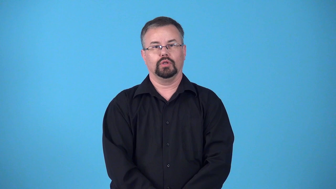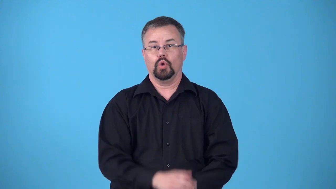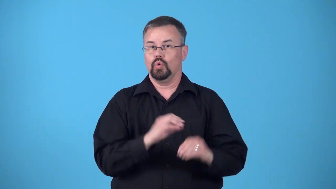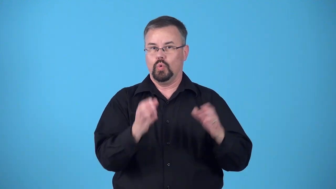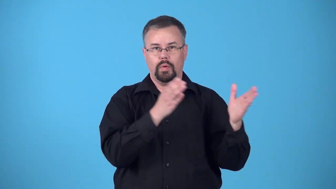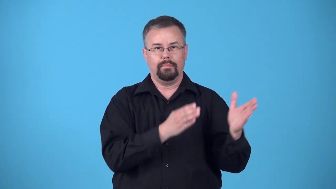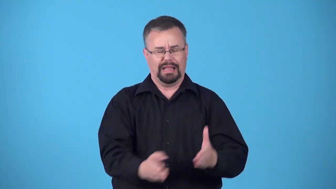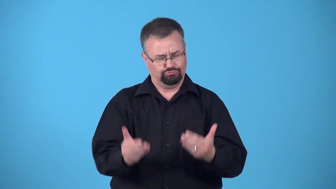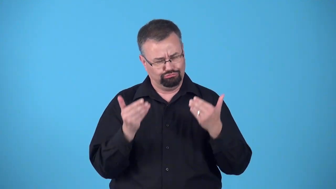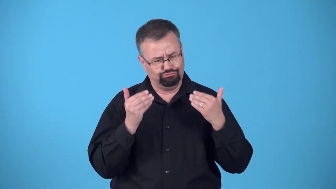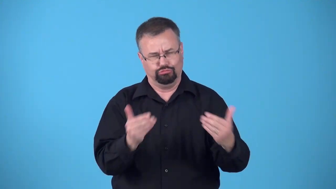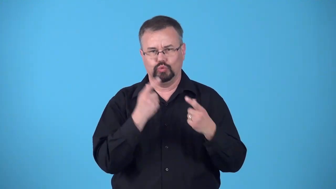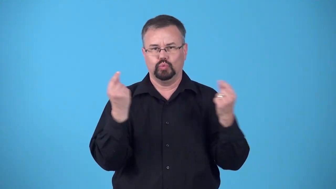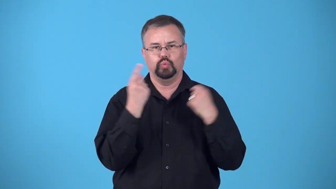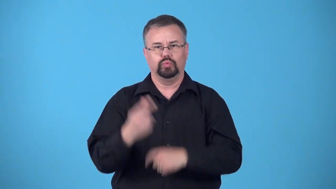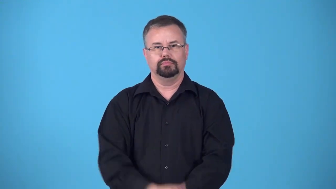on the fly